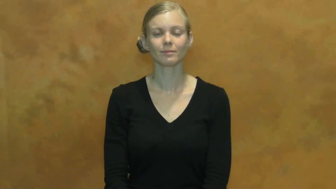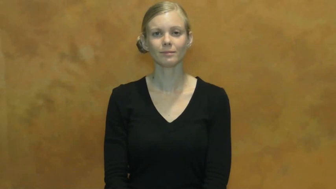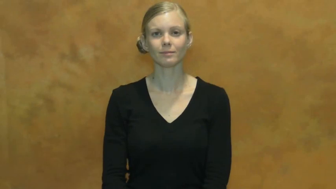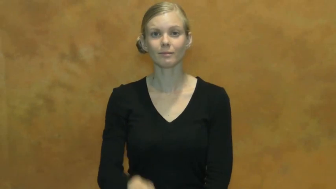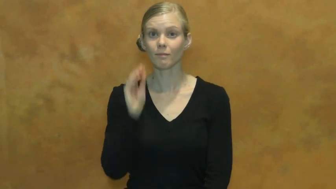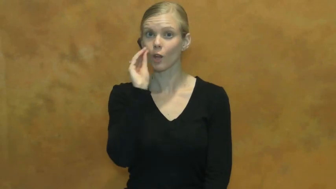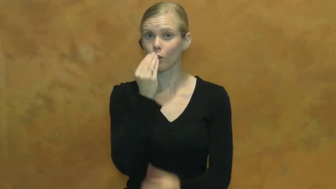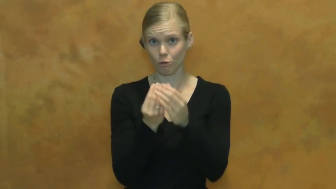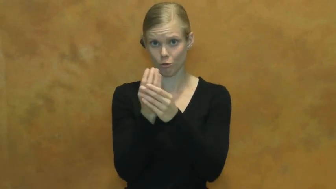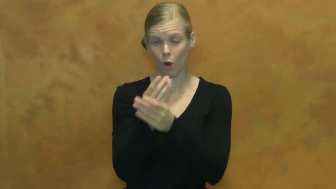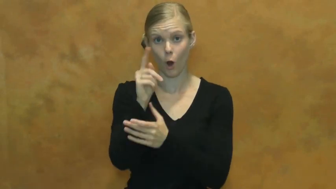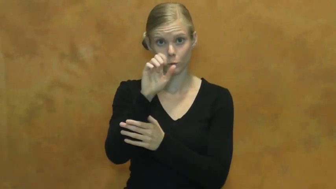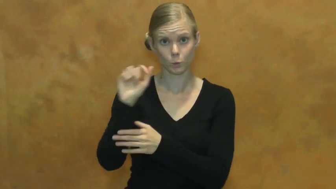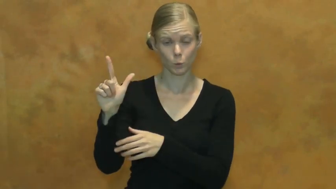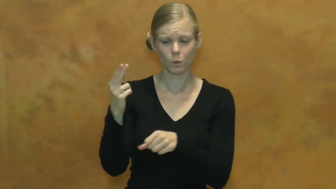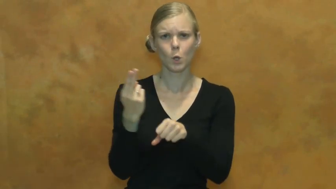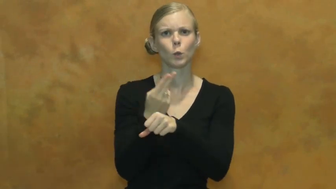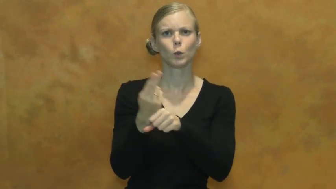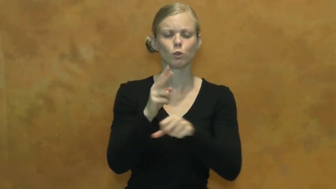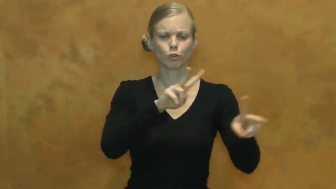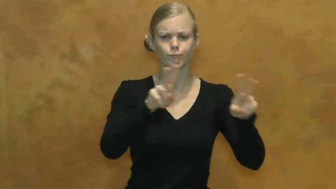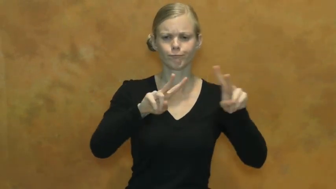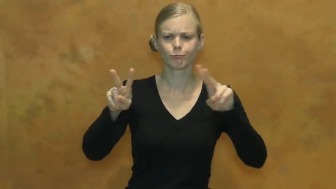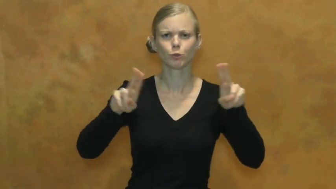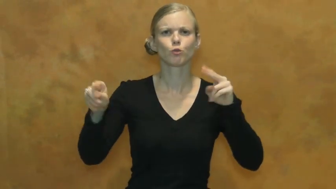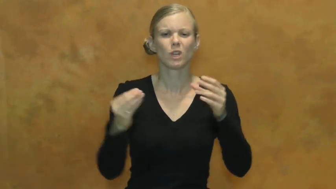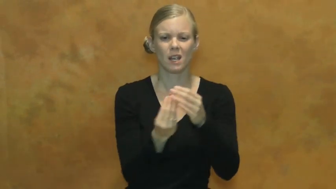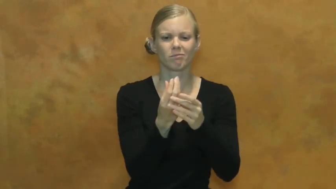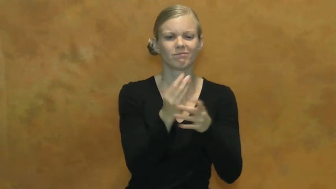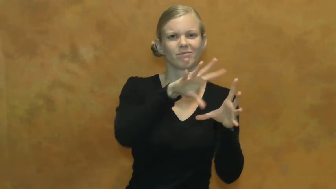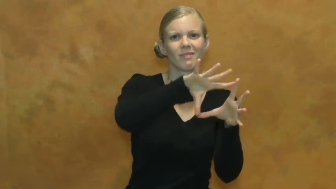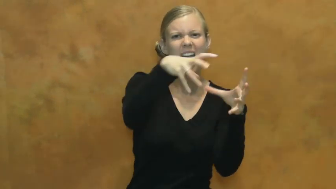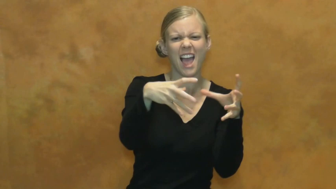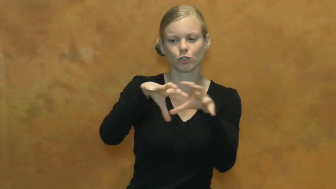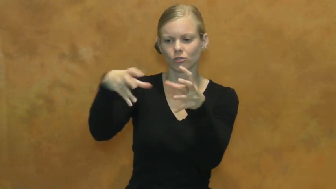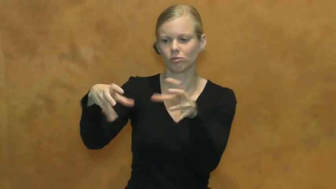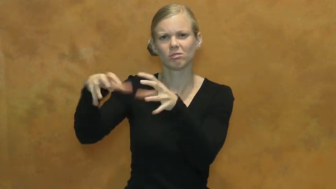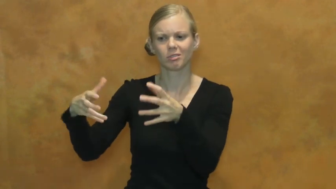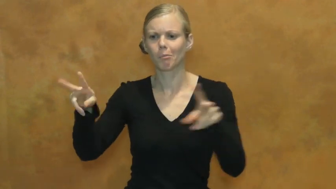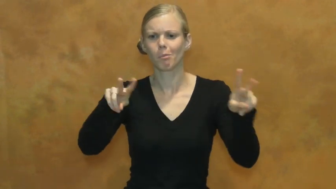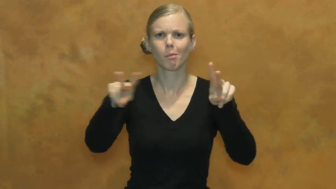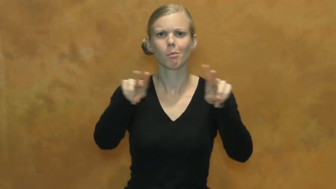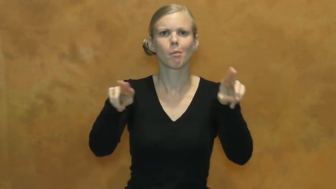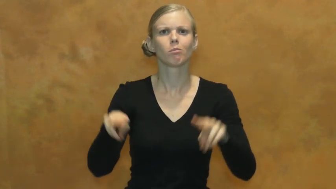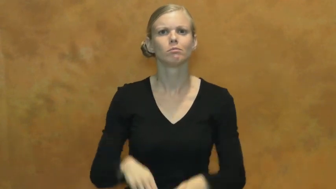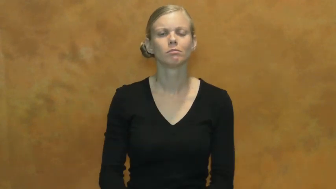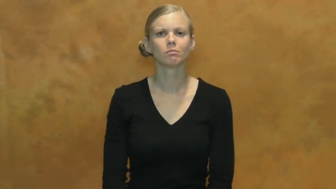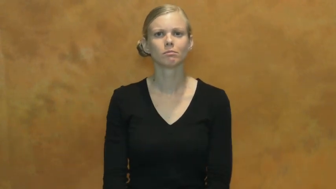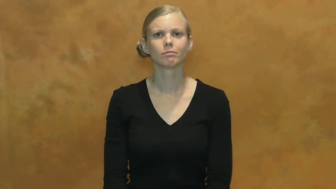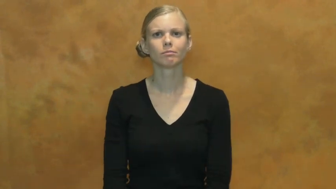hedge trimmer